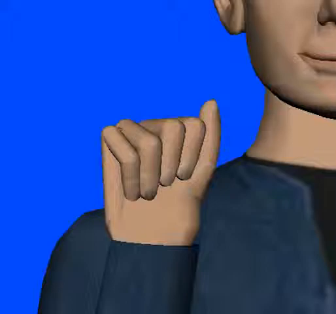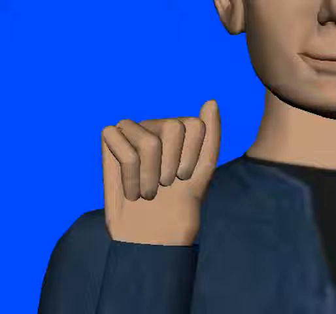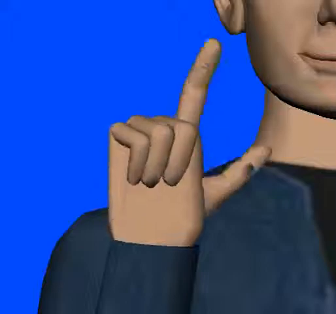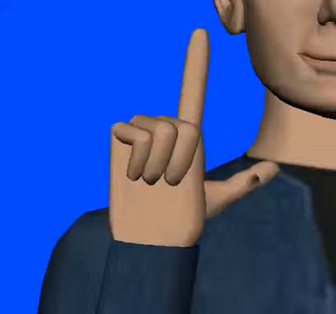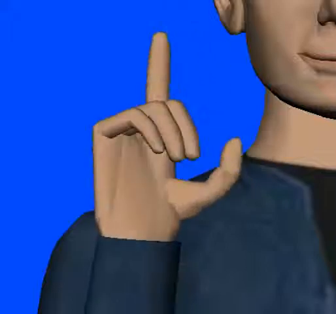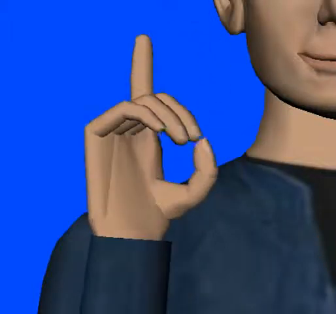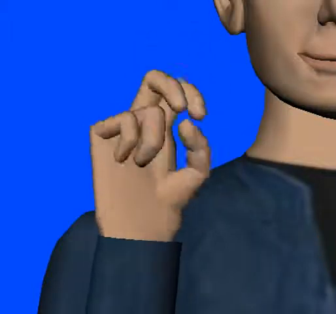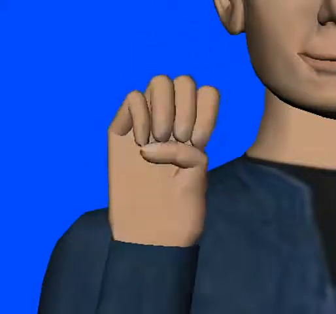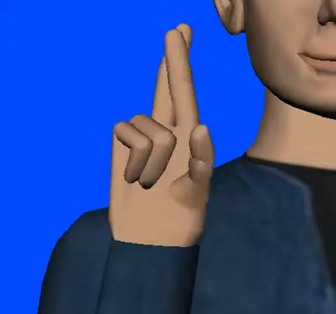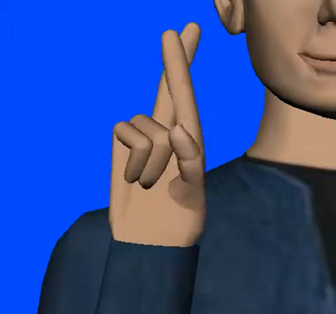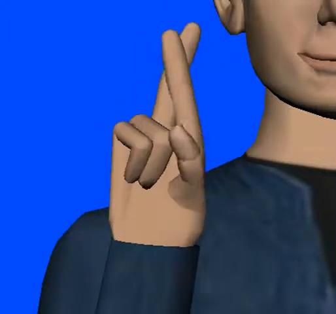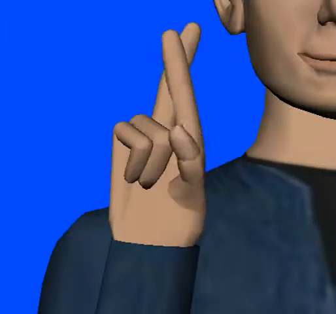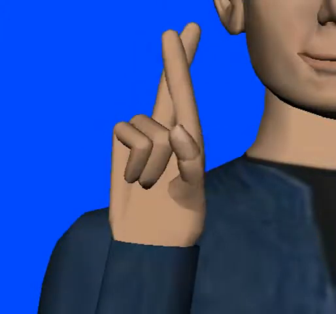alder